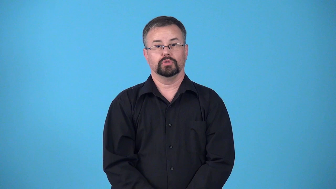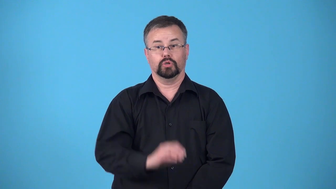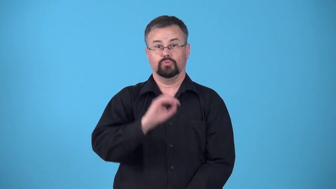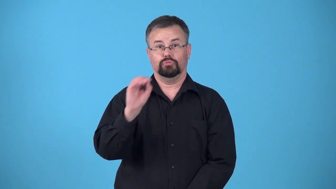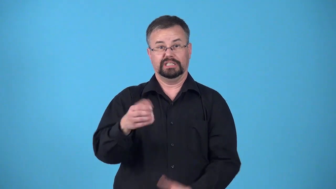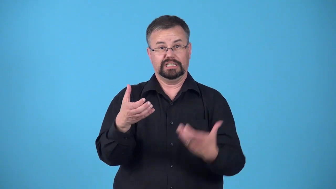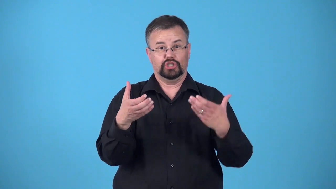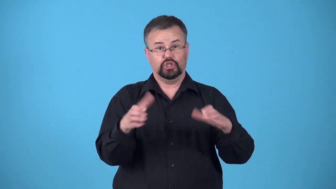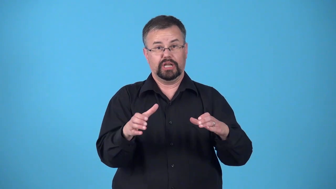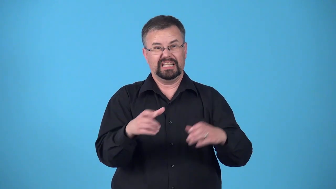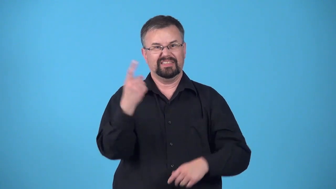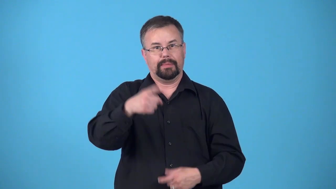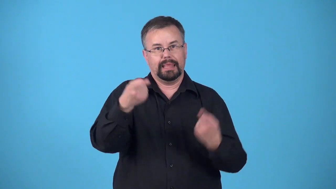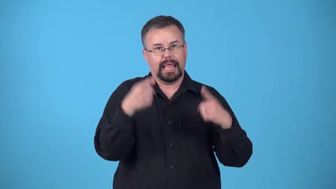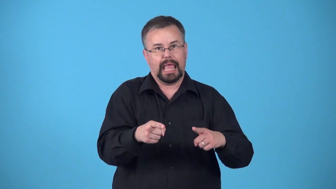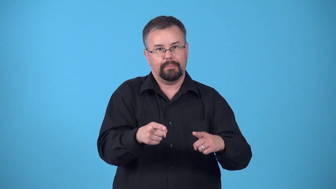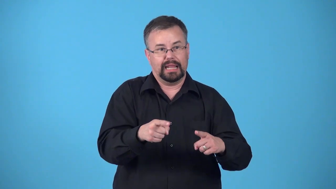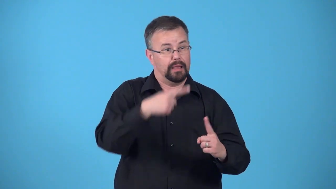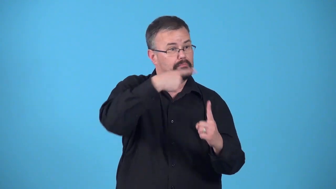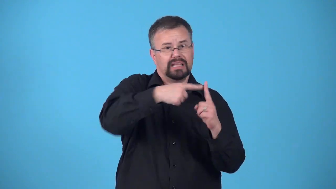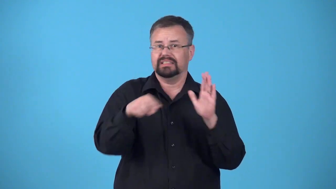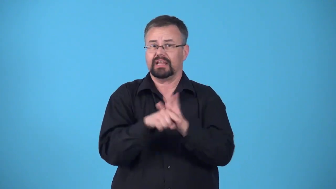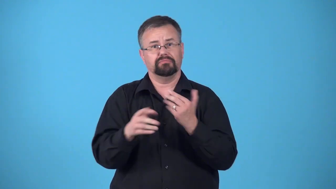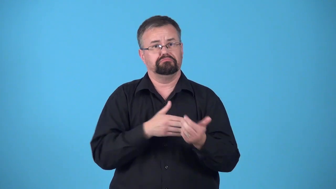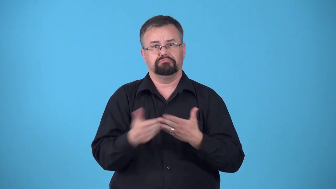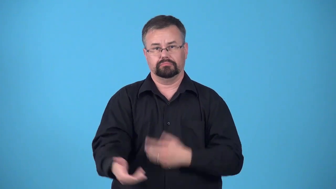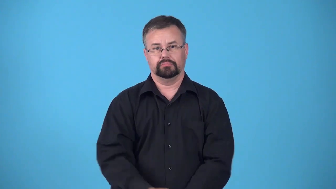ten to one